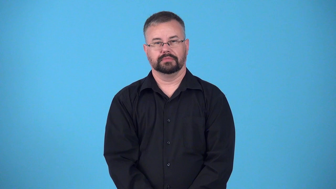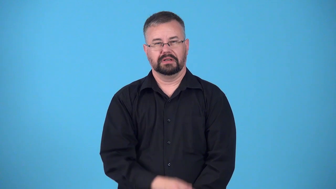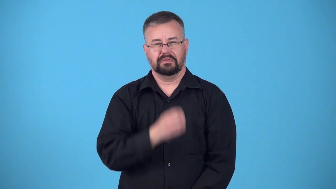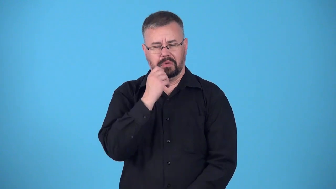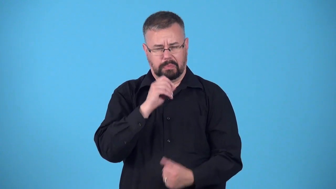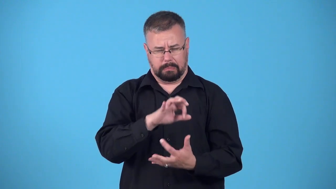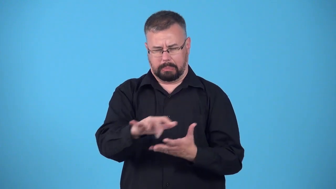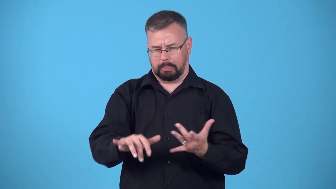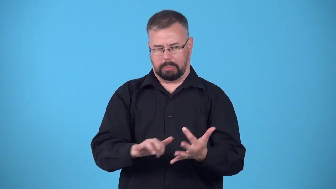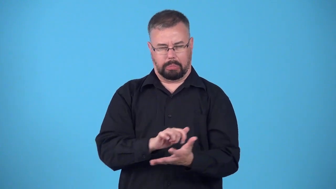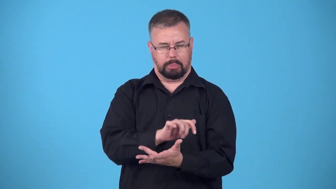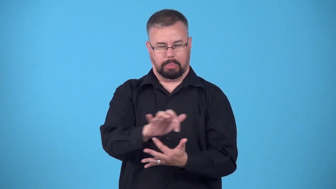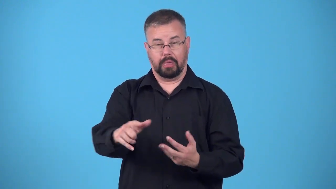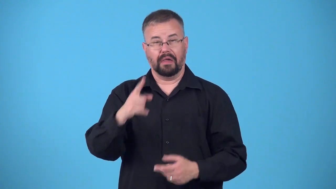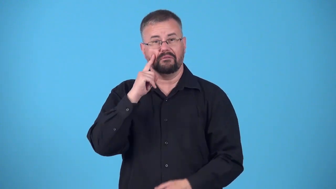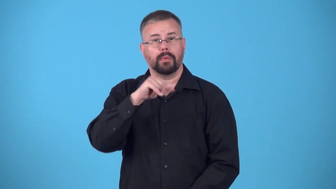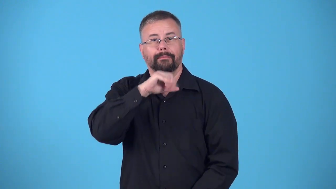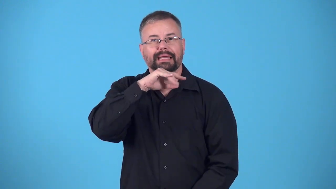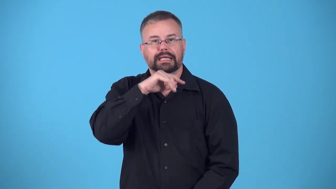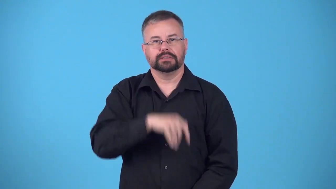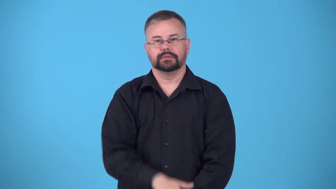swill